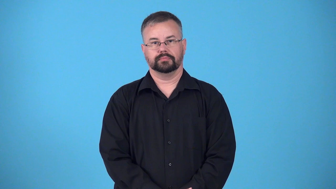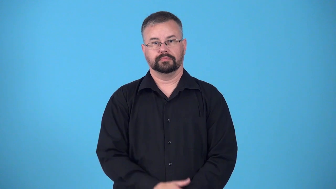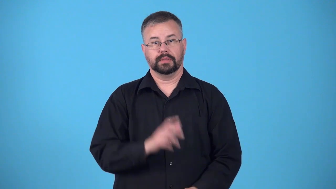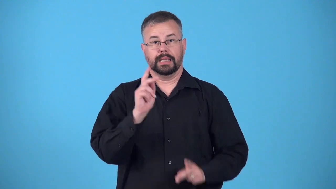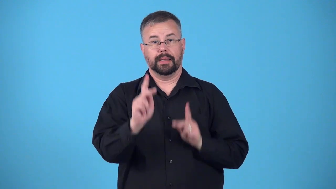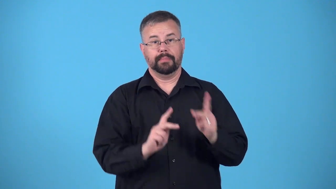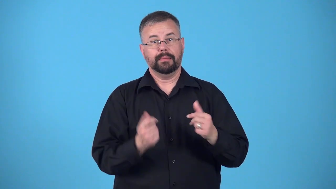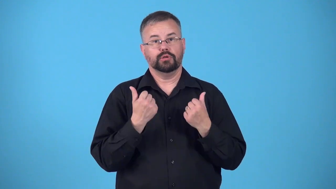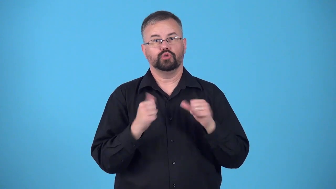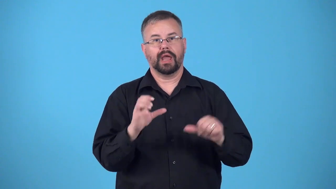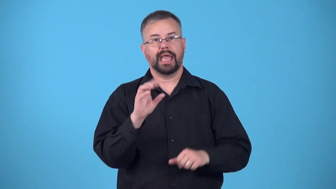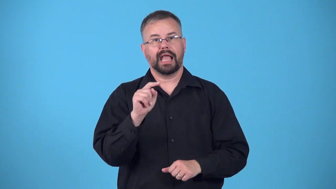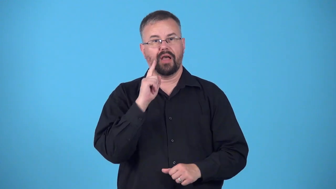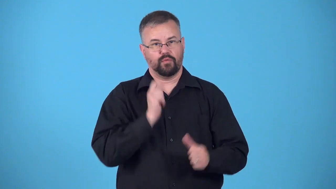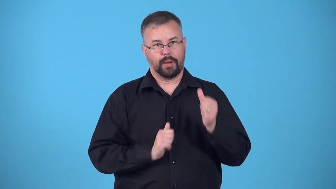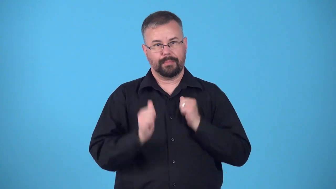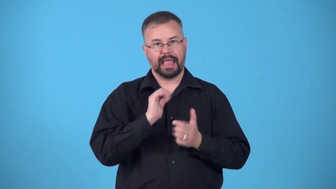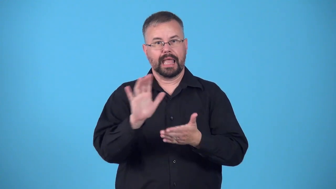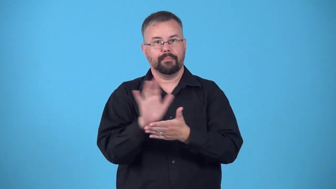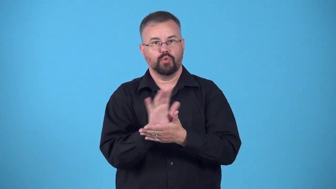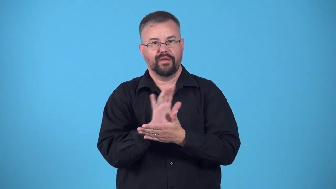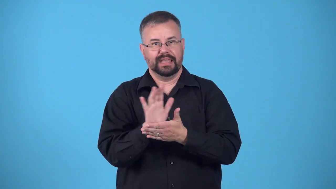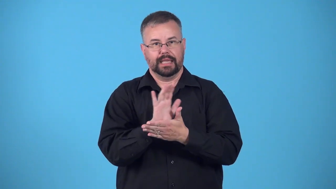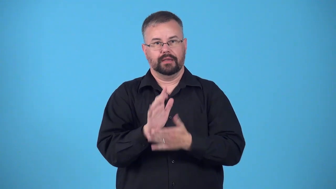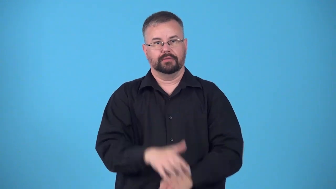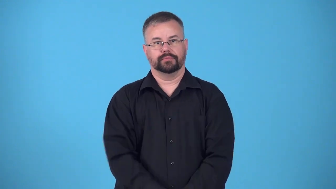talent